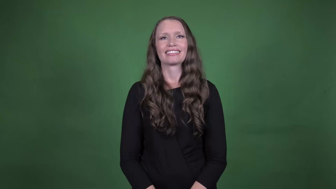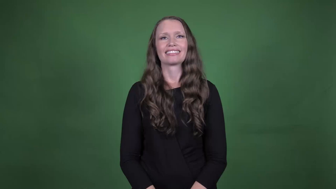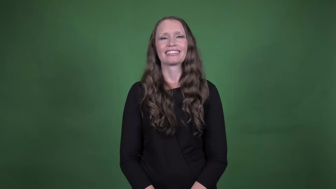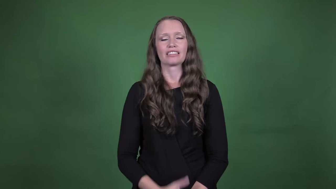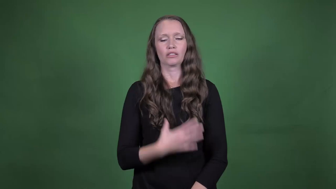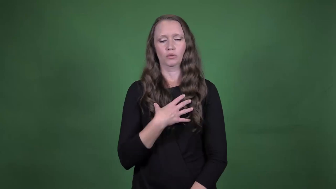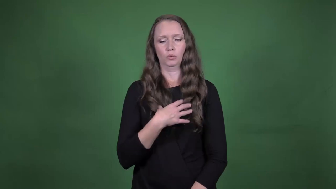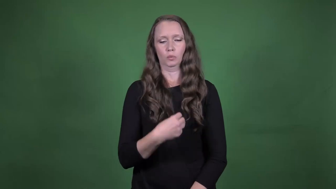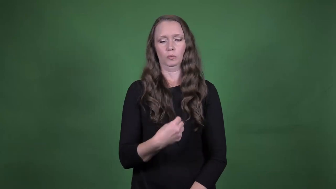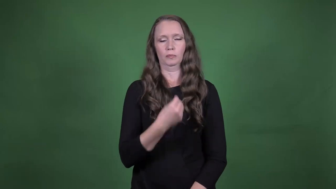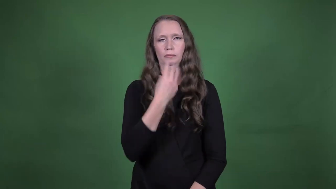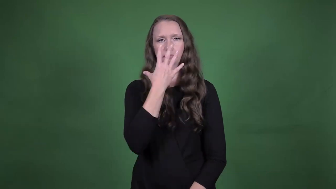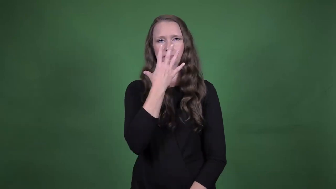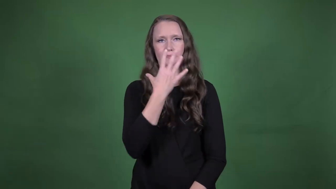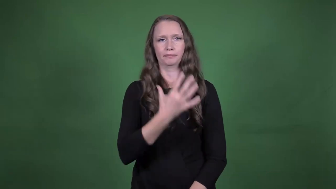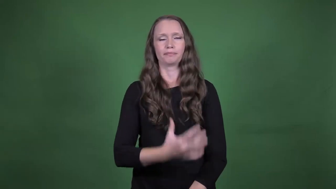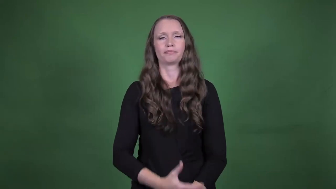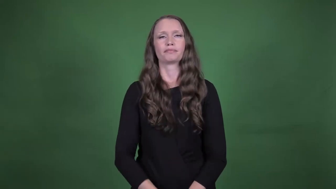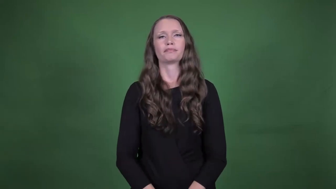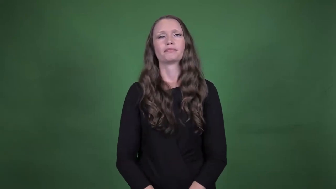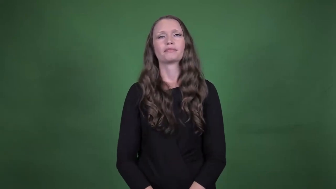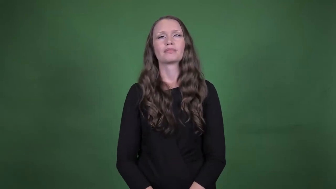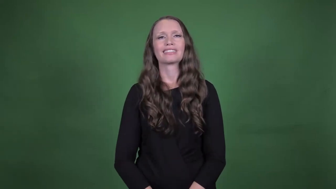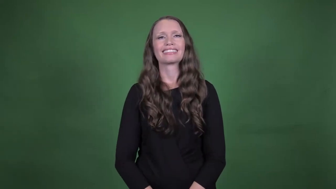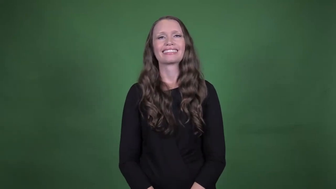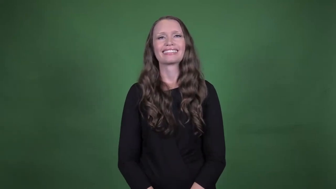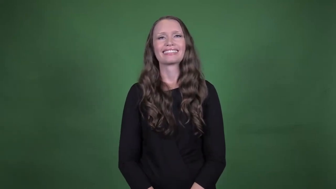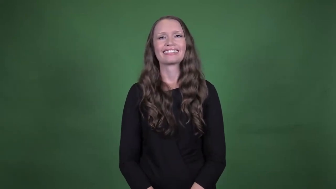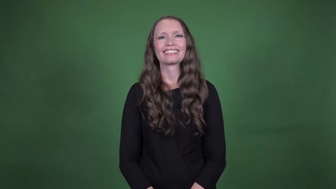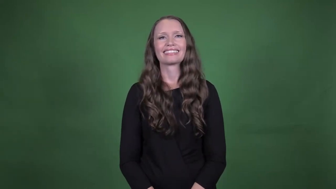white (Caucasian)